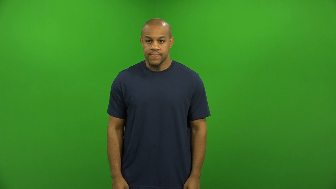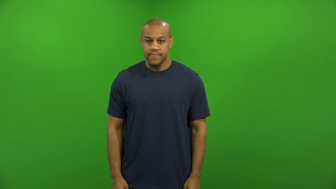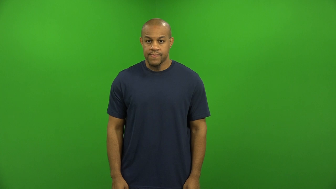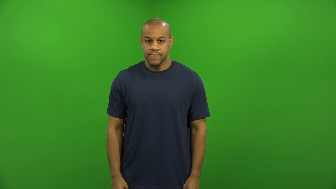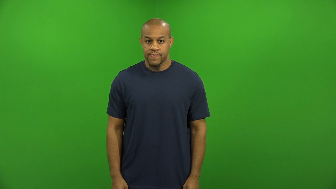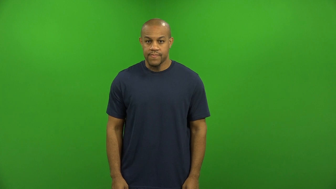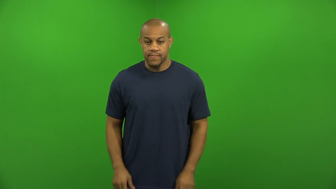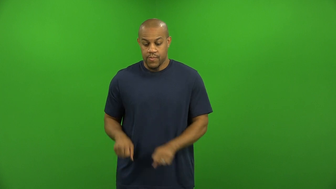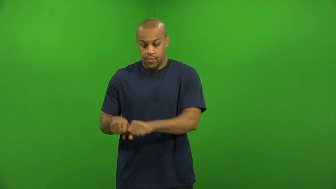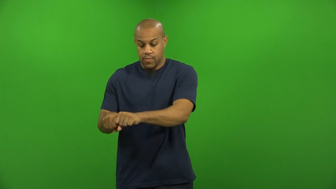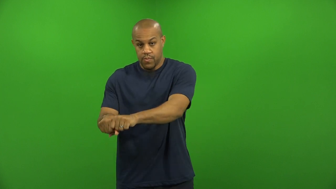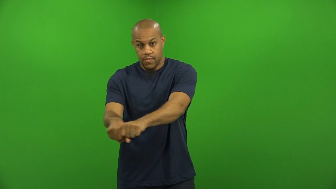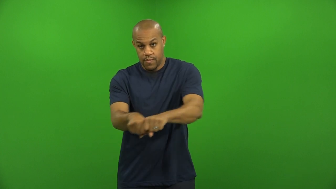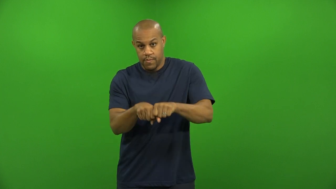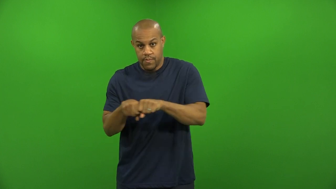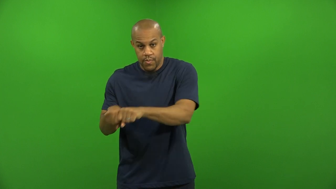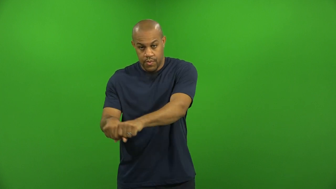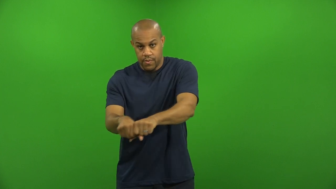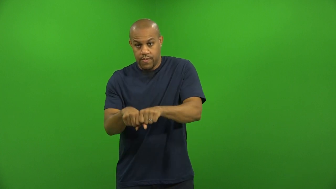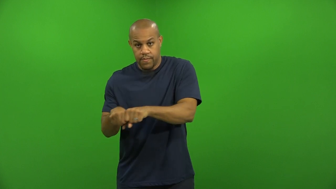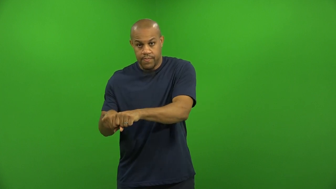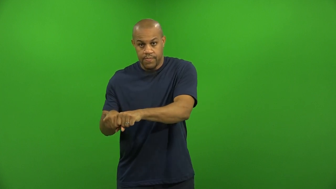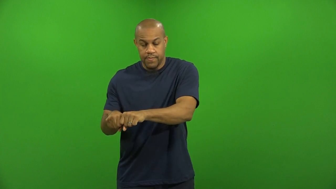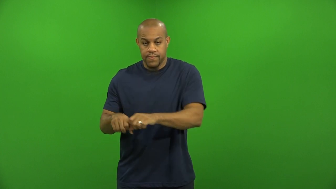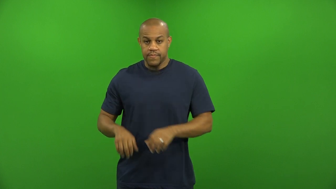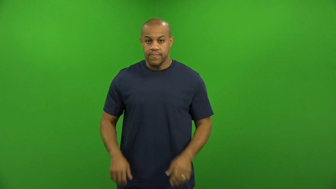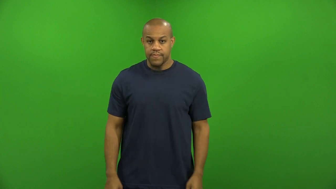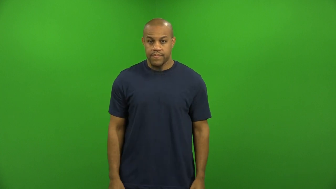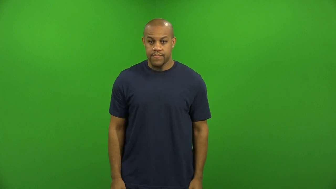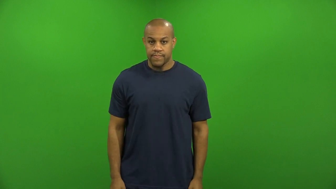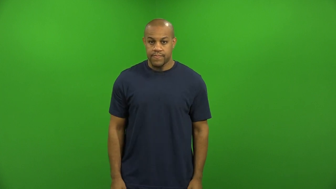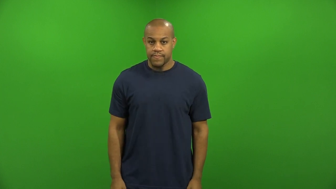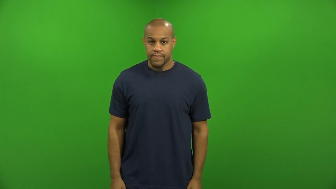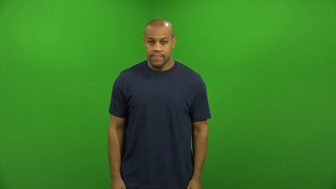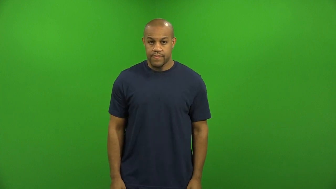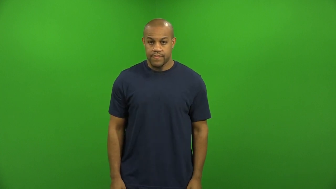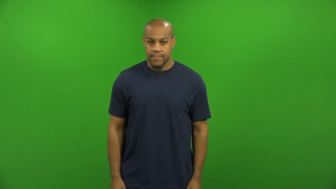Hammer